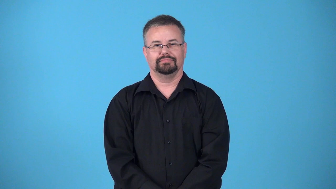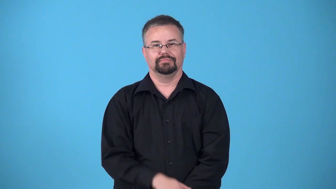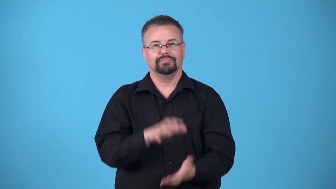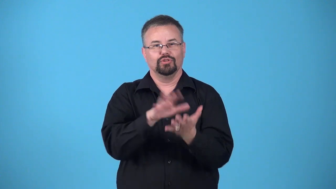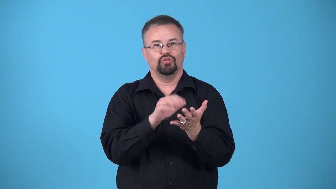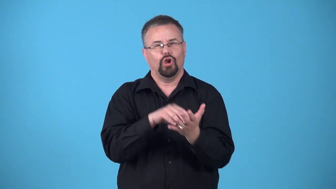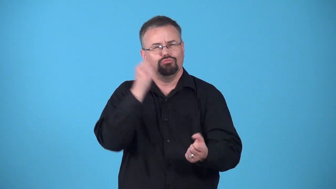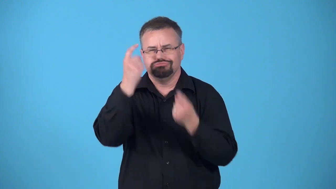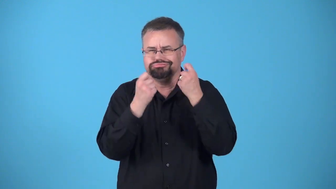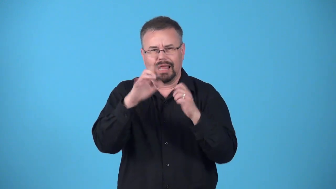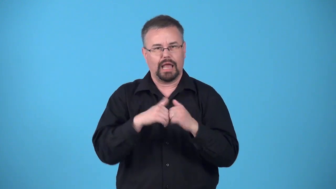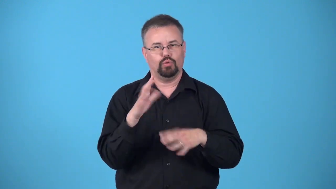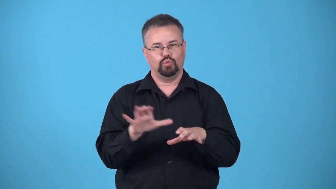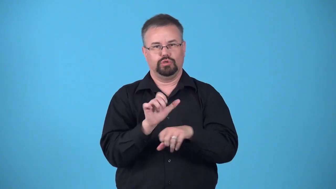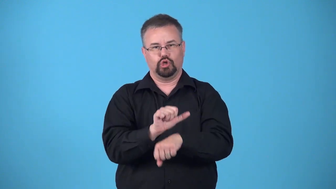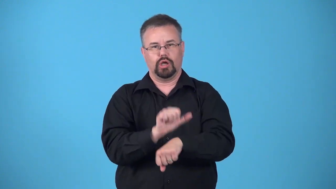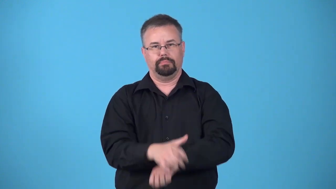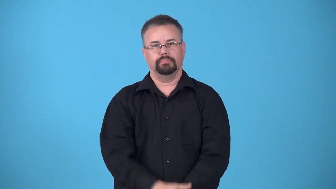learn the ropes